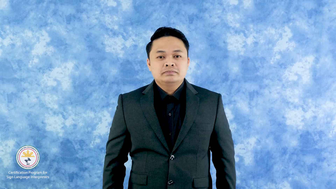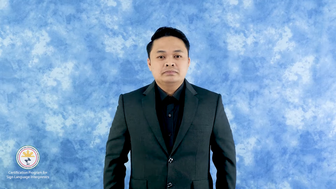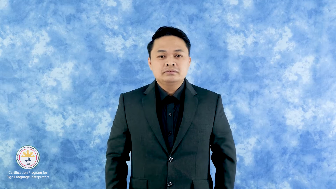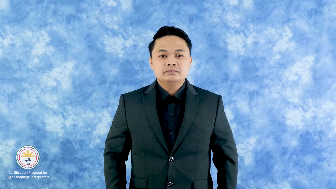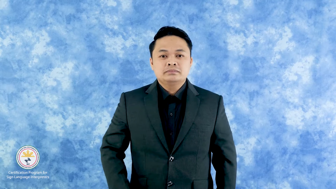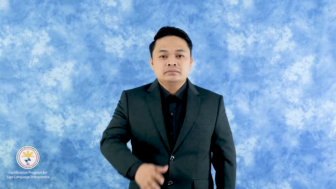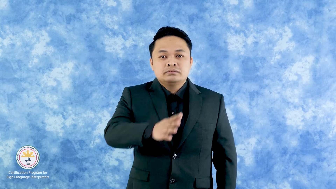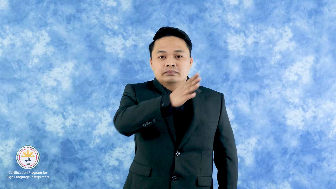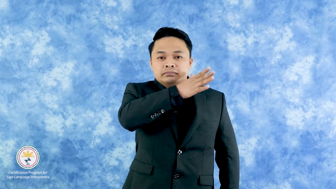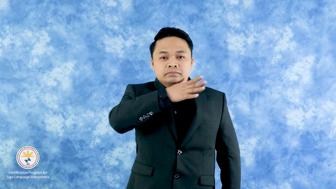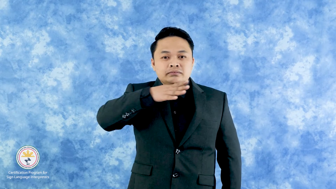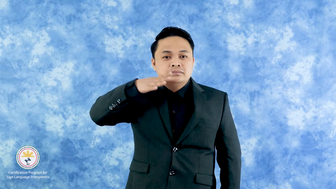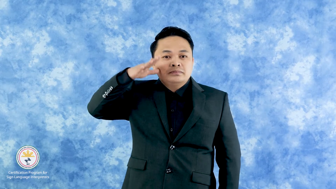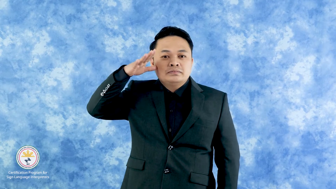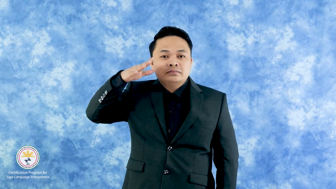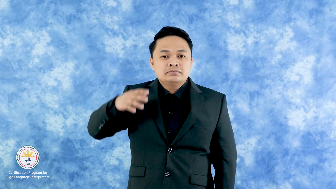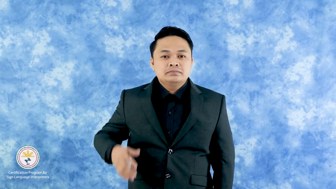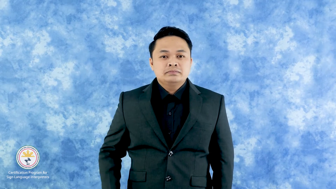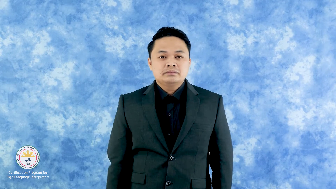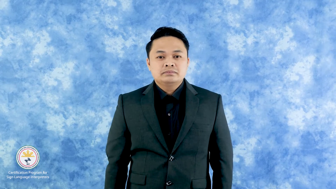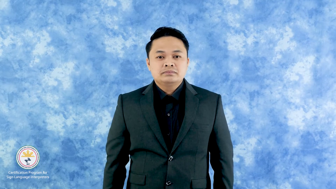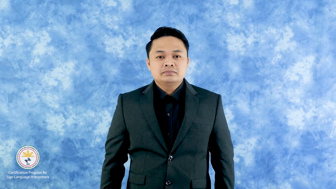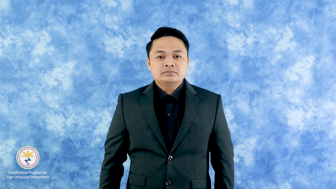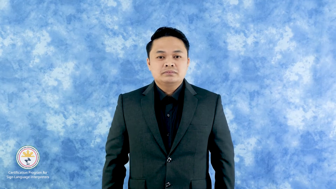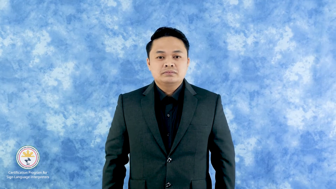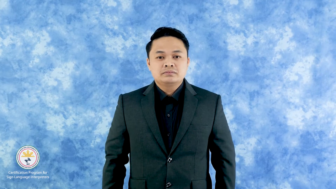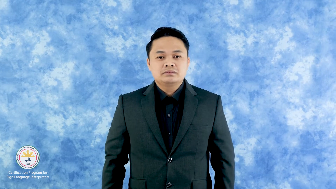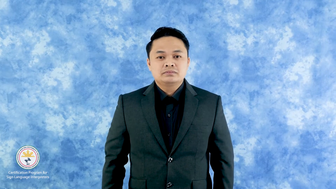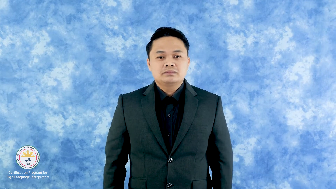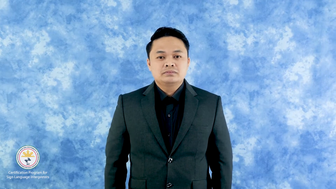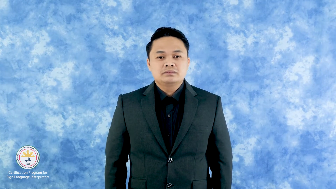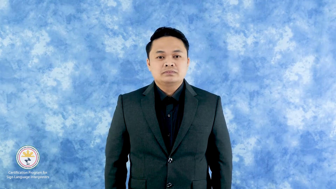Farm